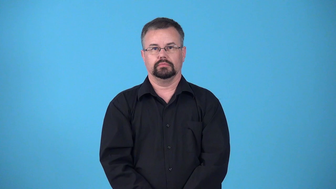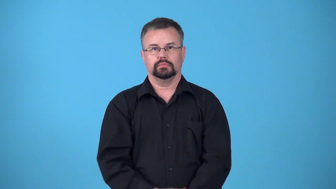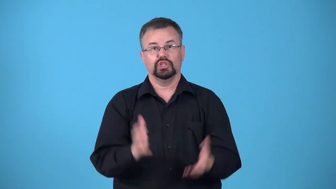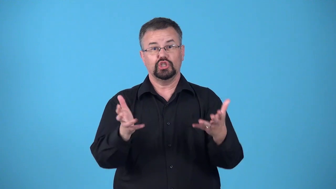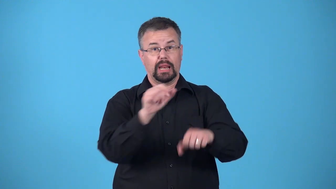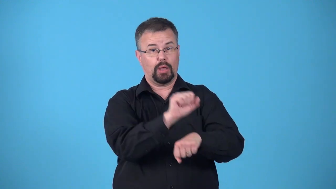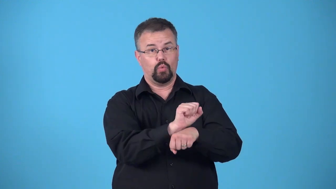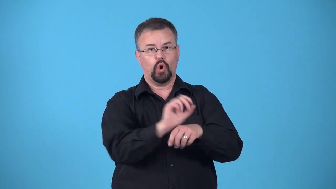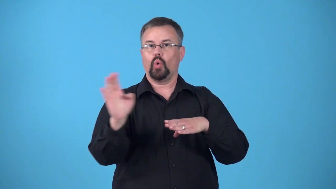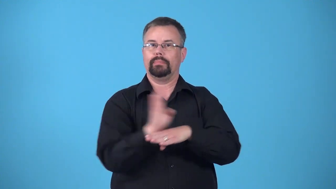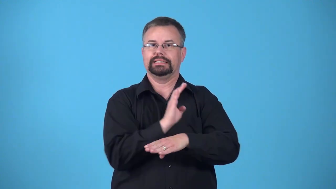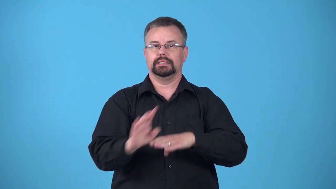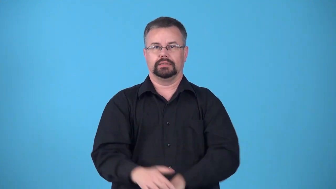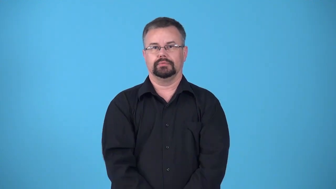shop talk, talk shop